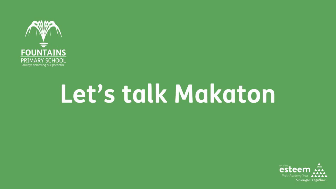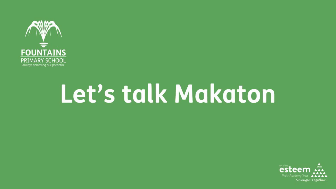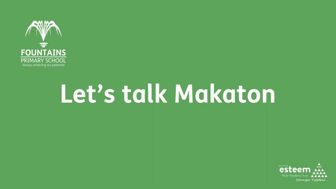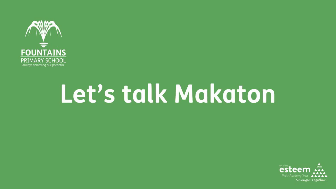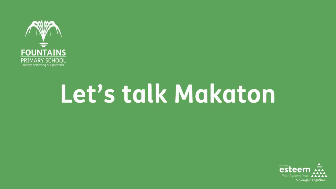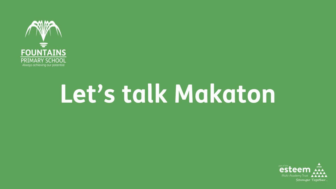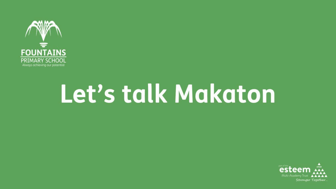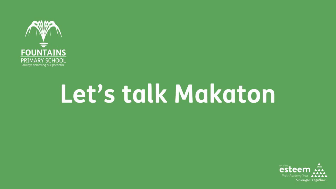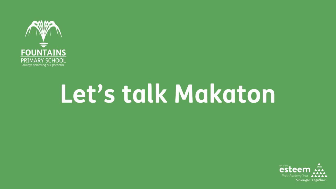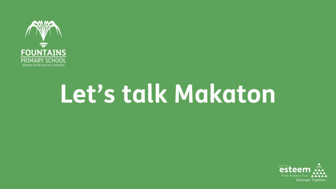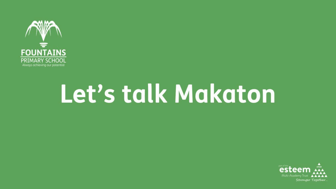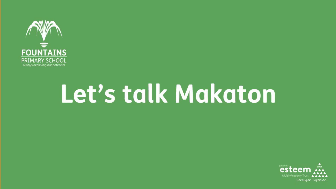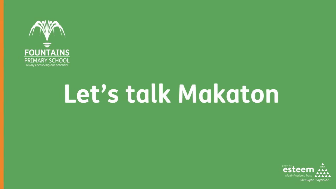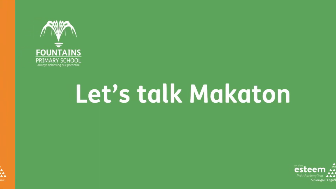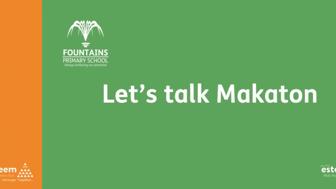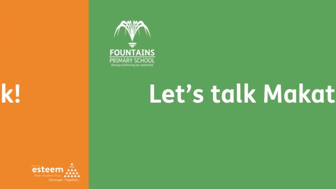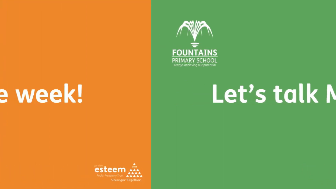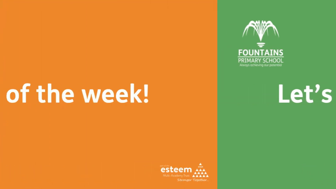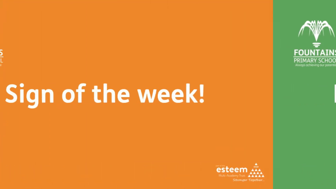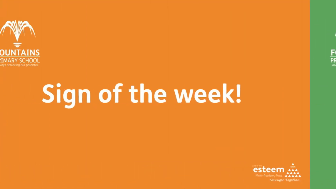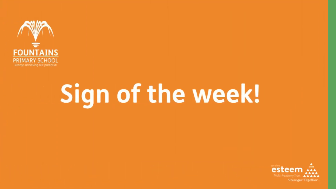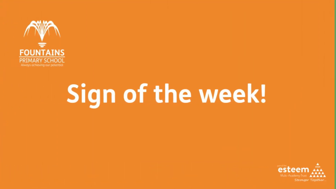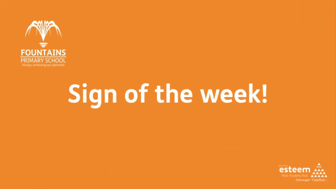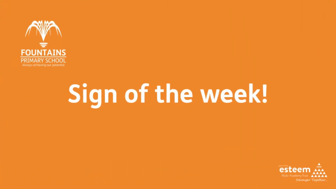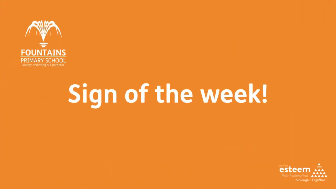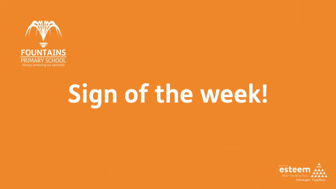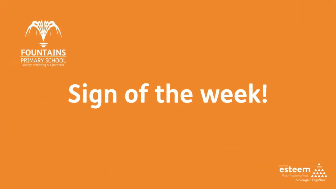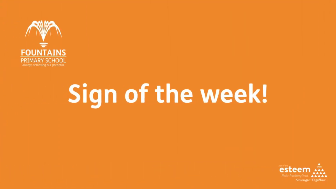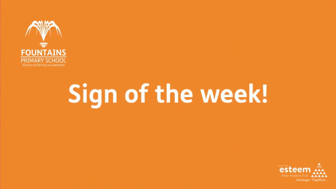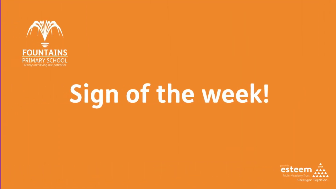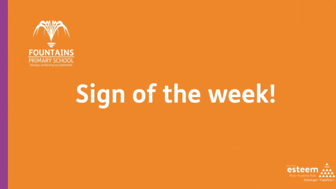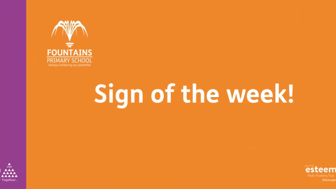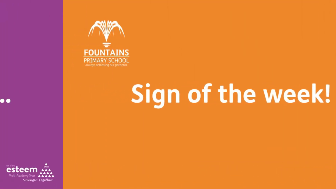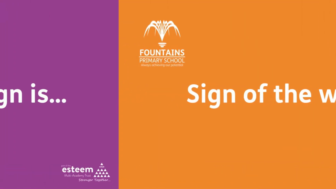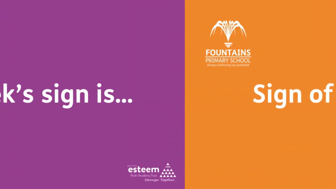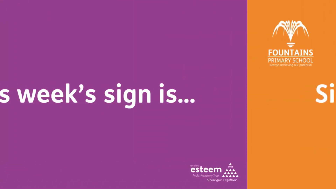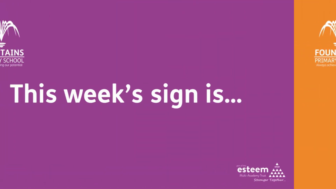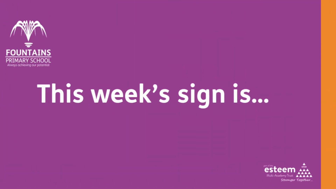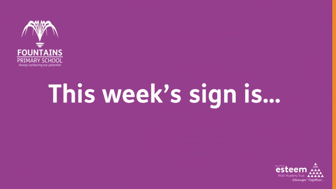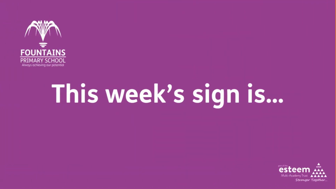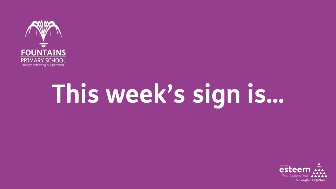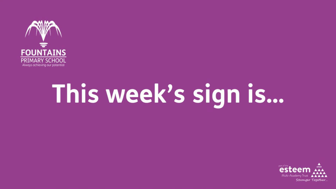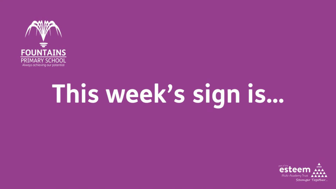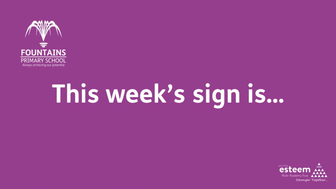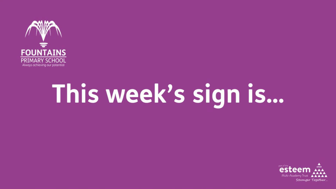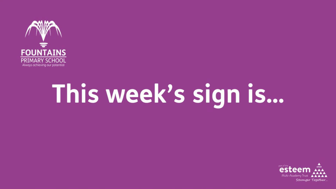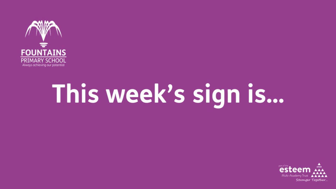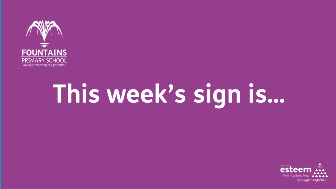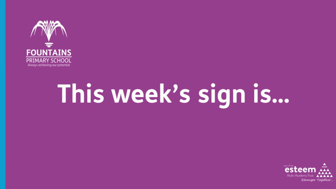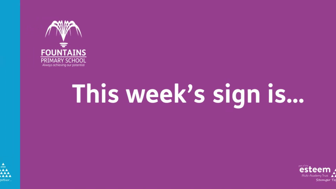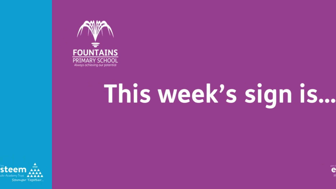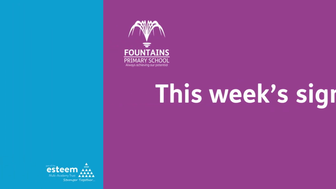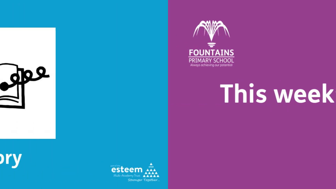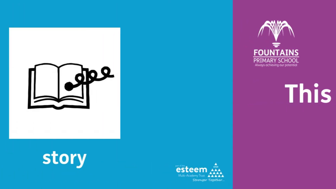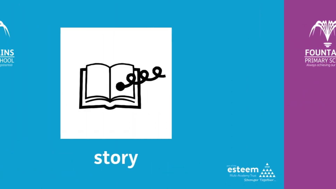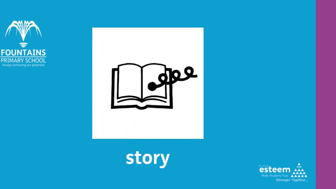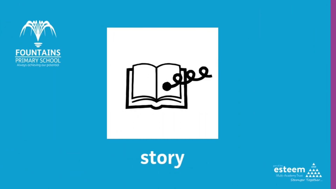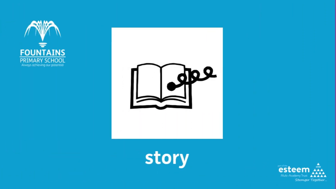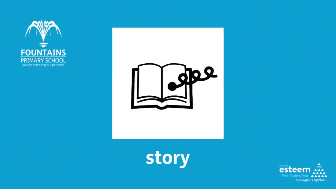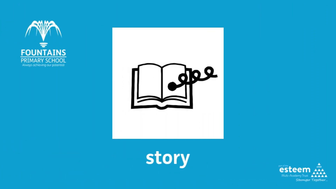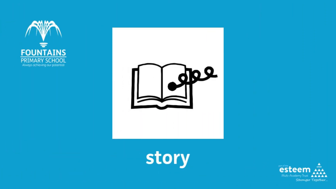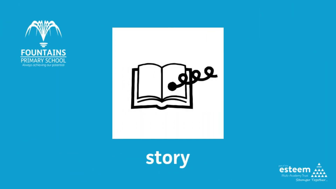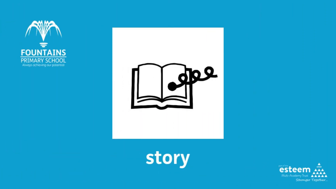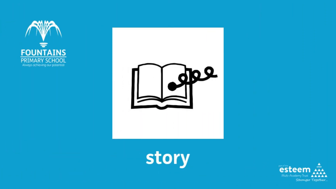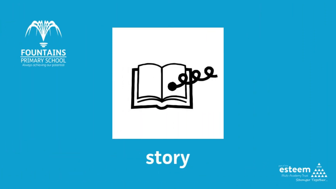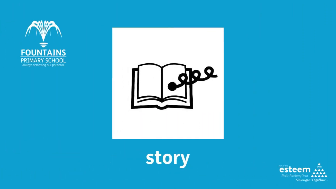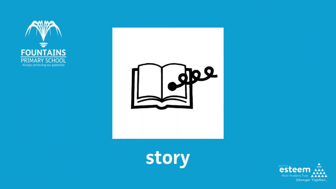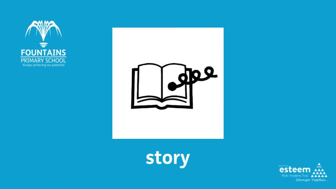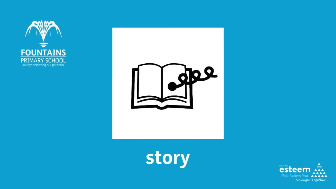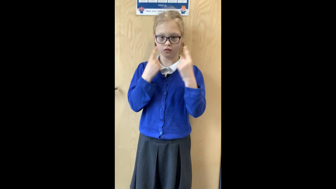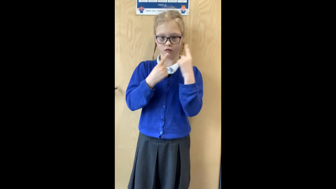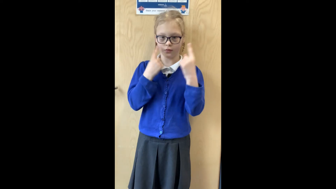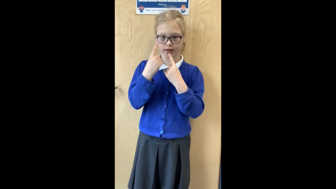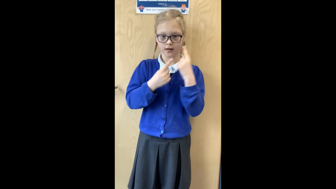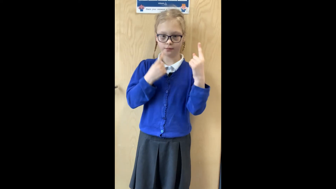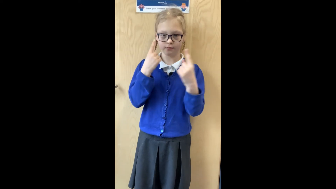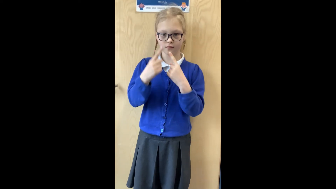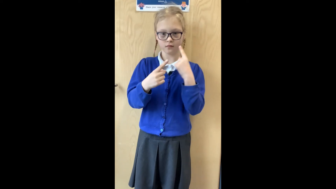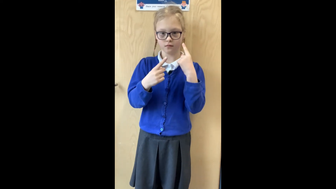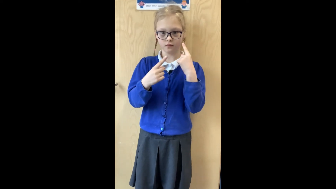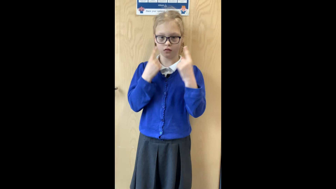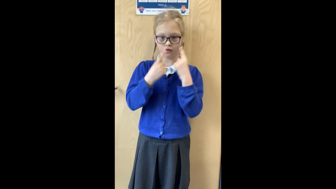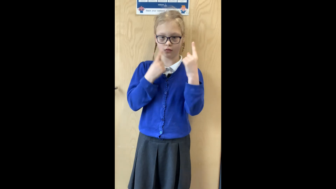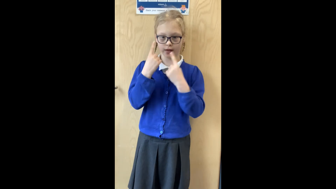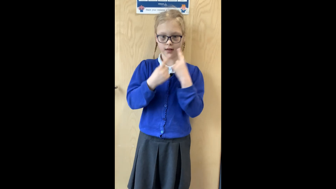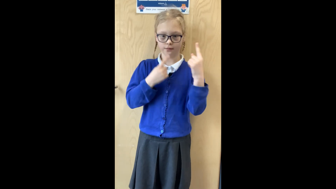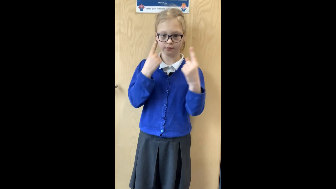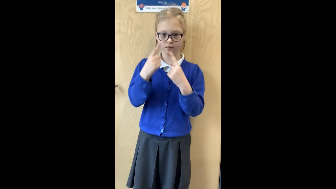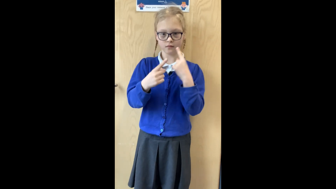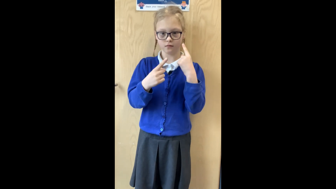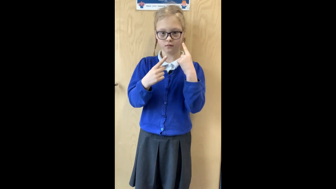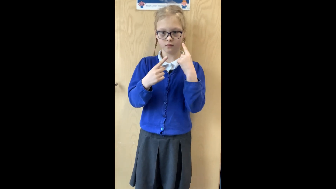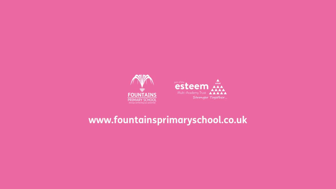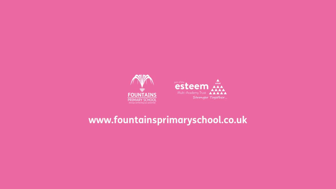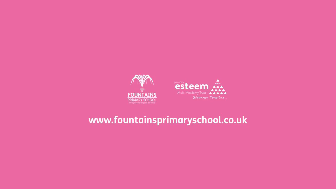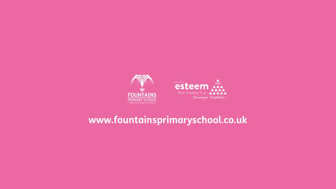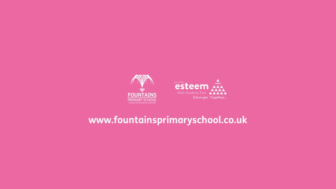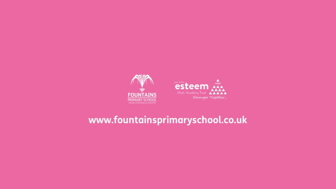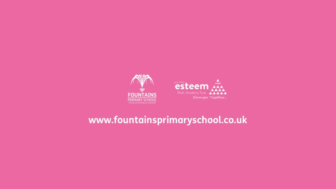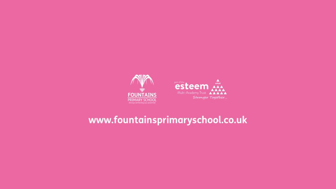Story